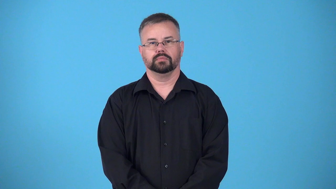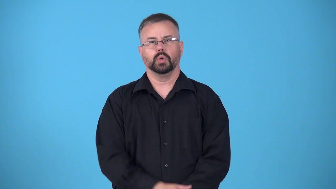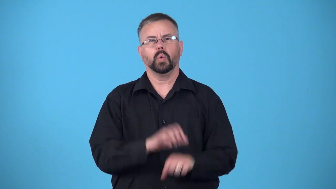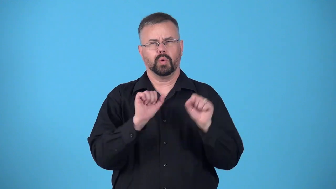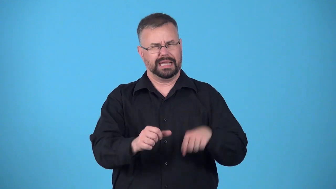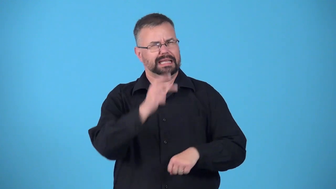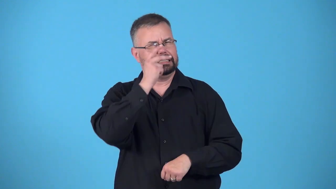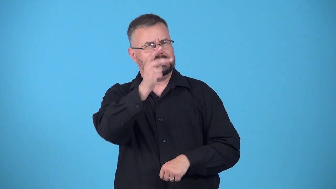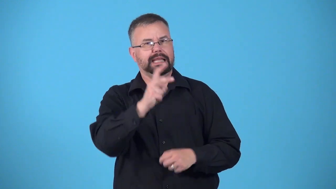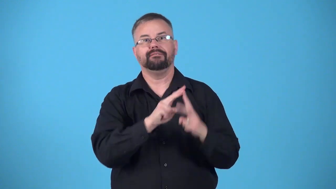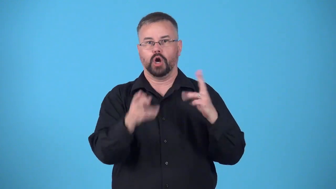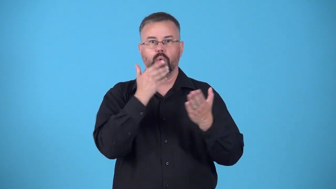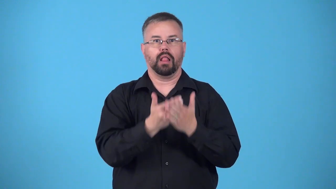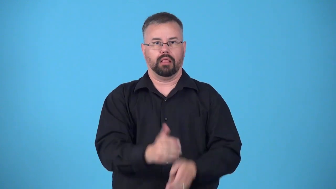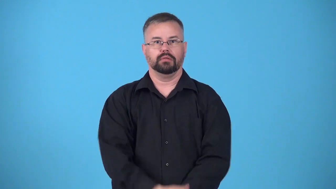sharp eyed